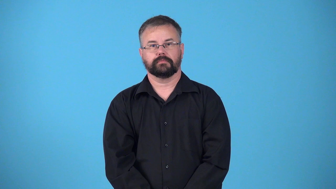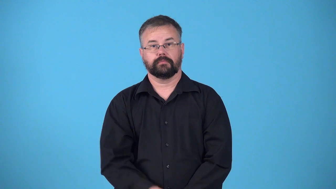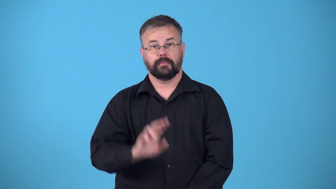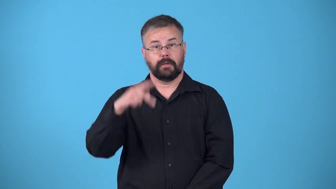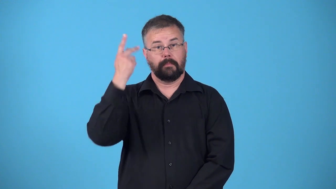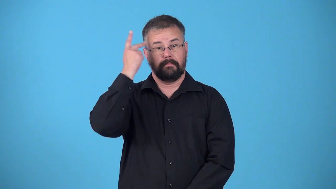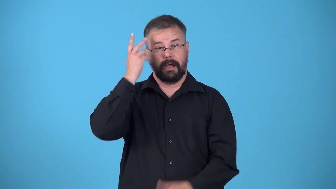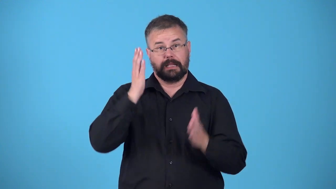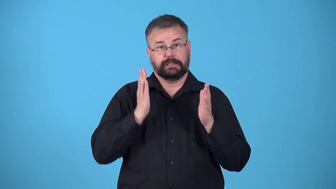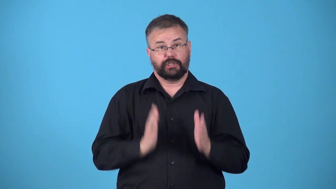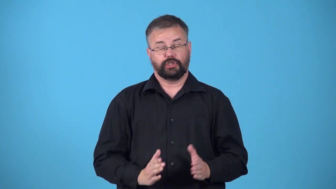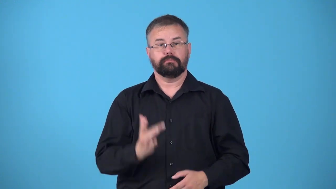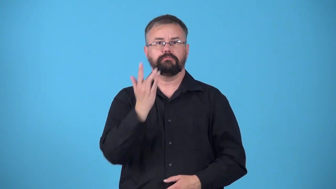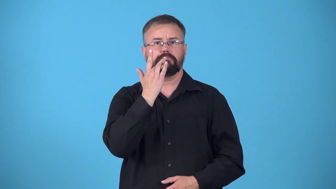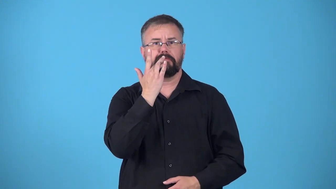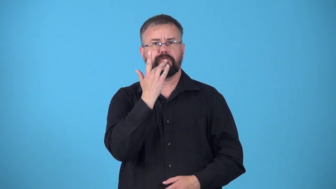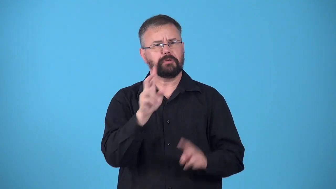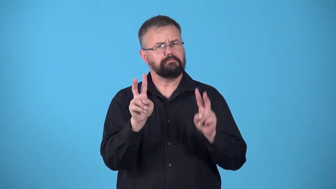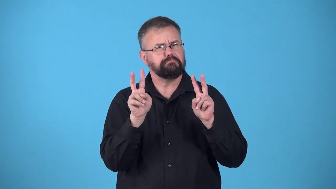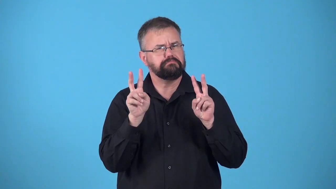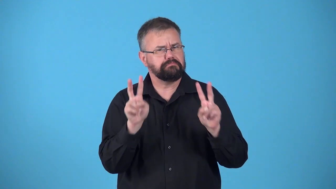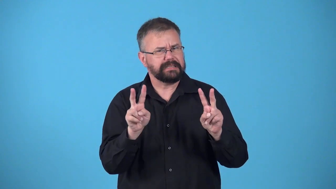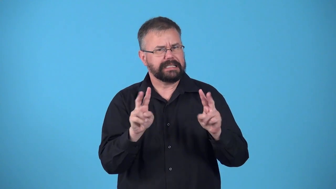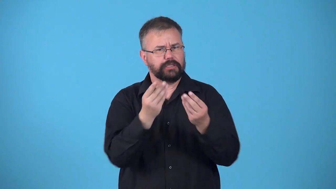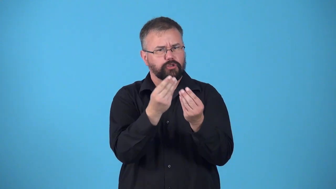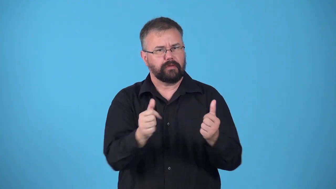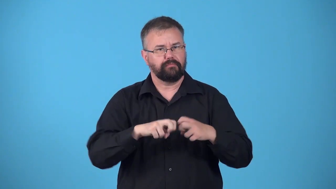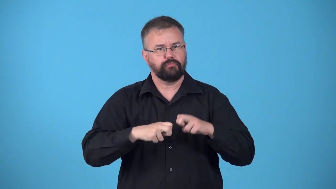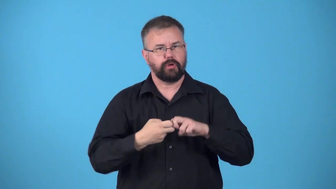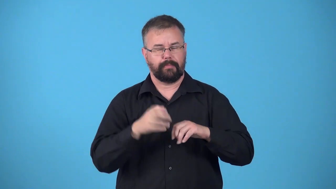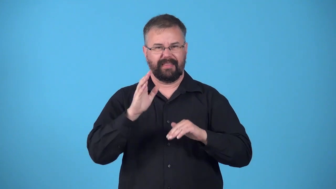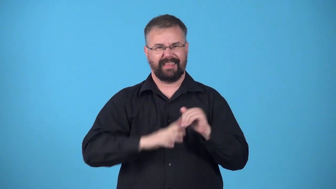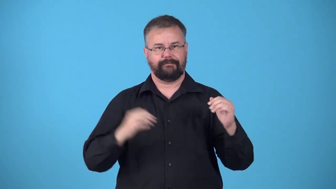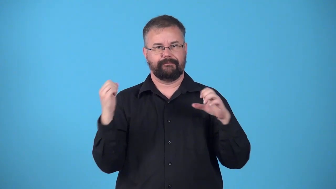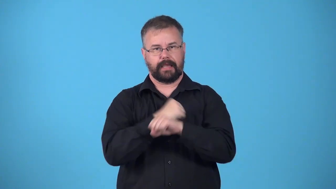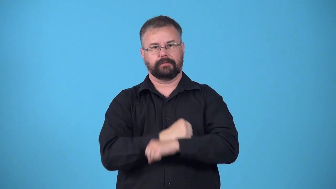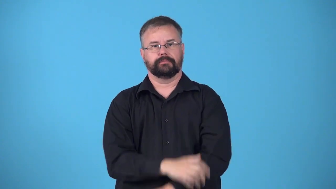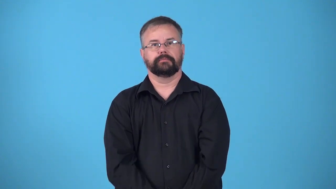dove